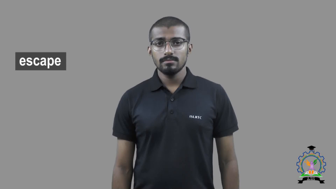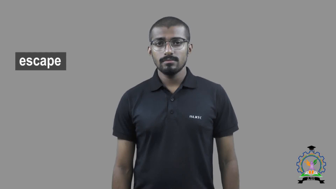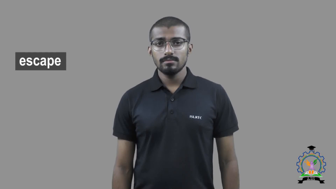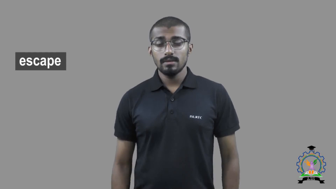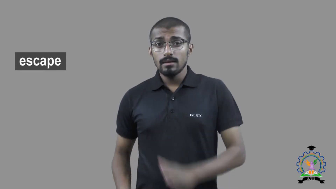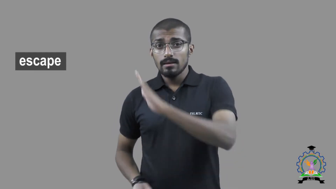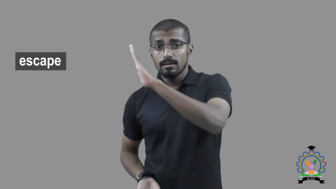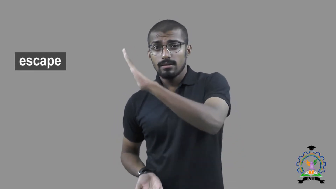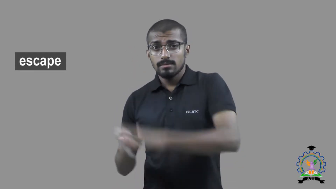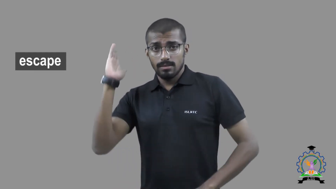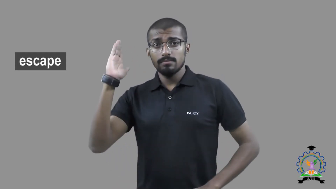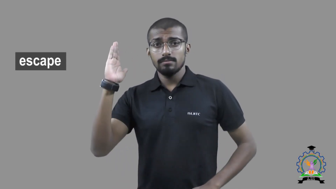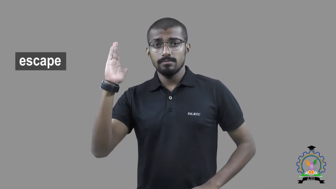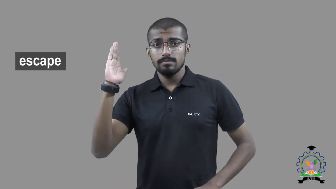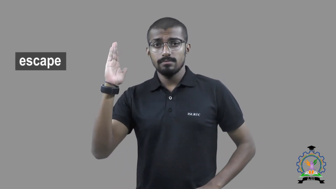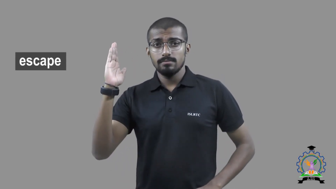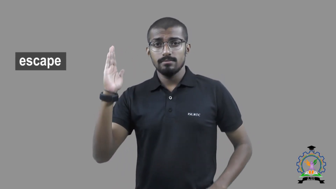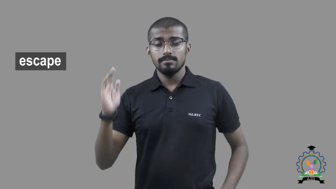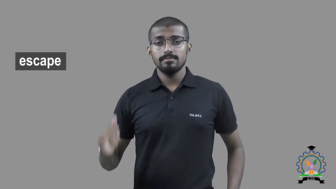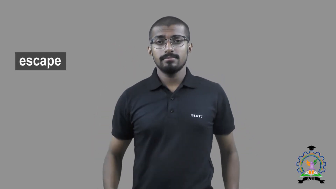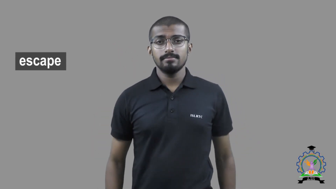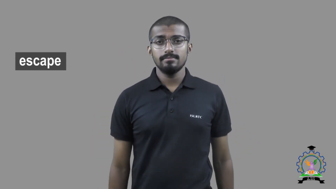Escape